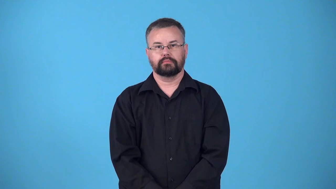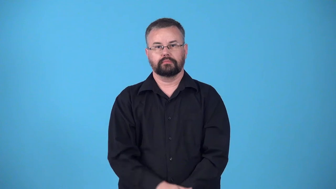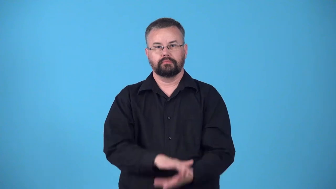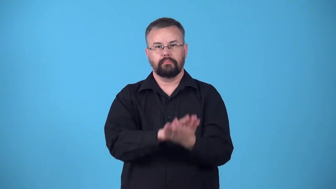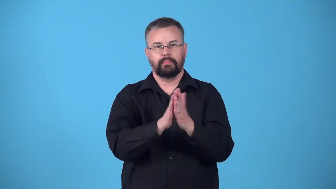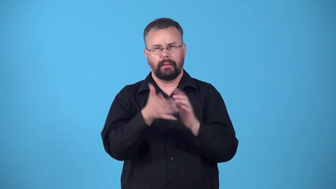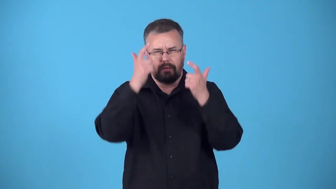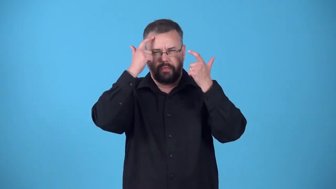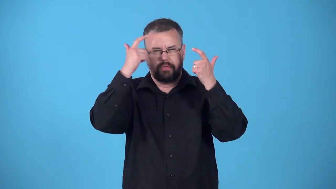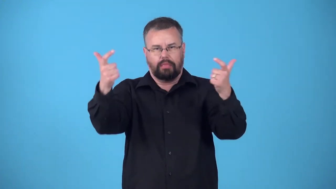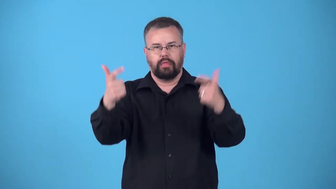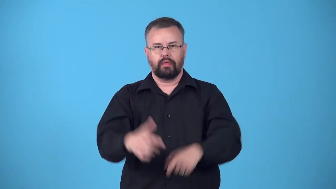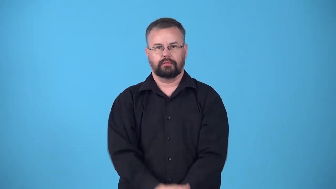go to your head